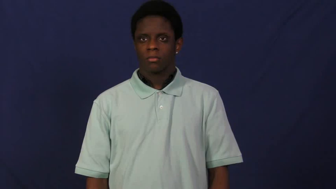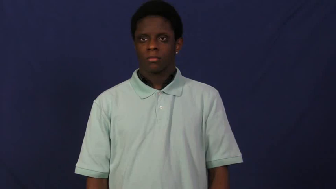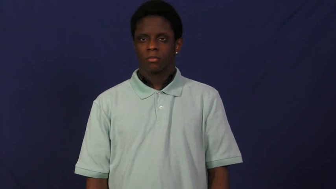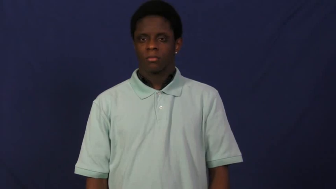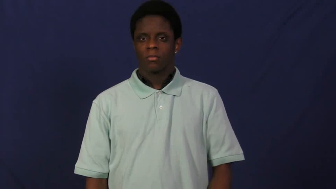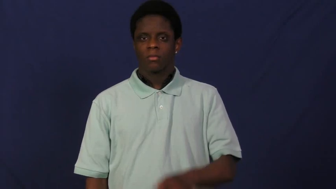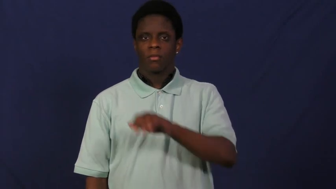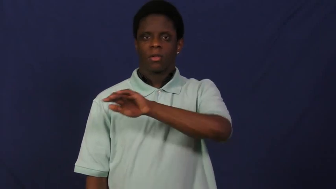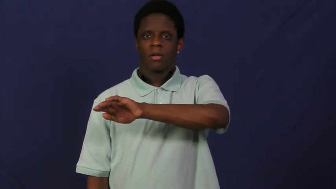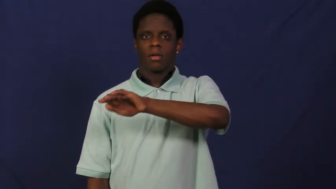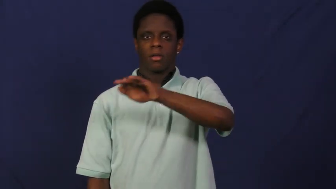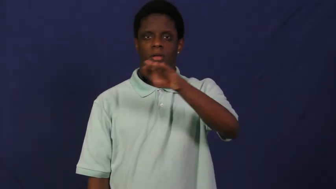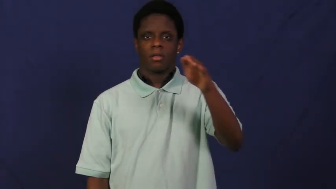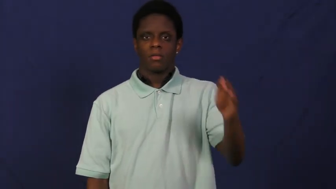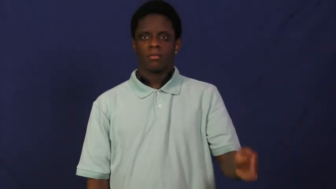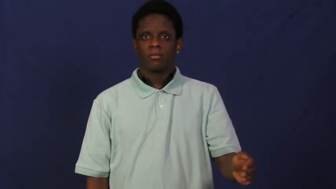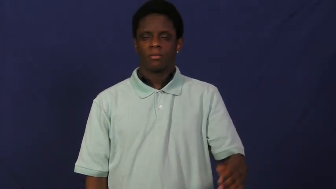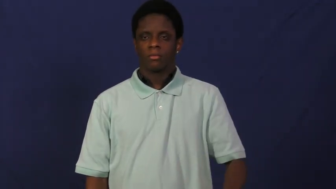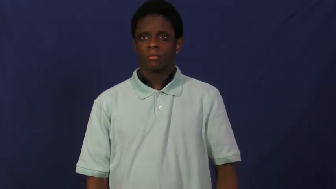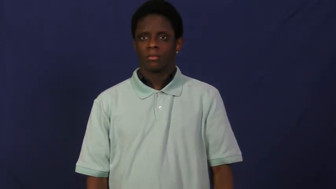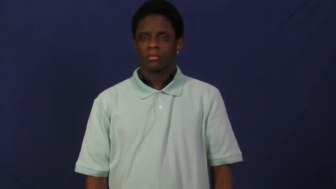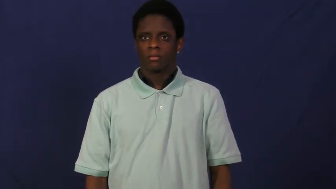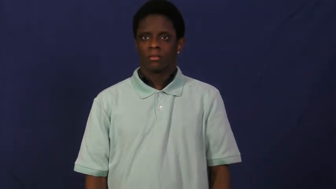highland,hillock,hummock,knoll,foreland